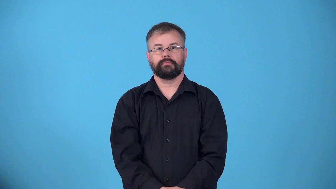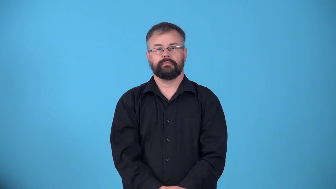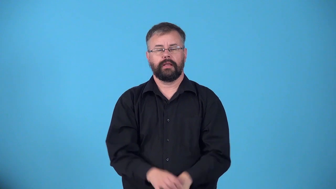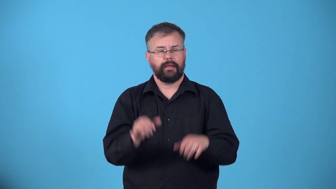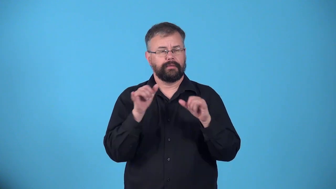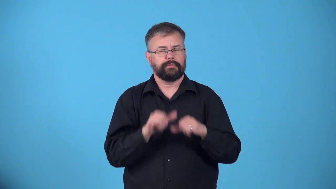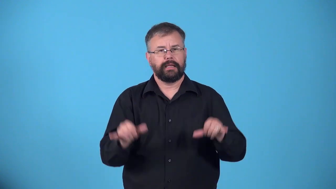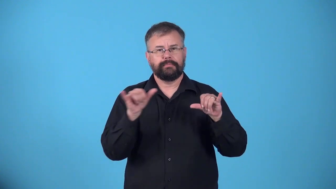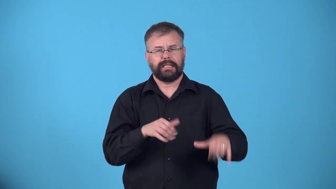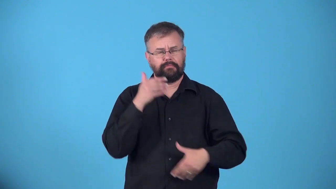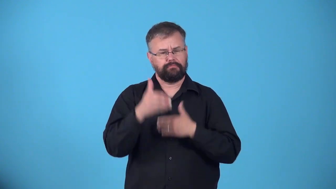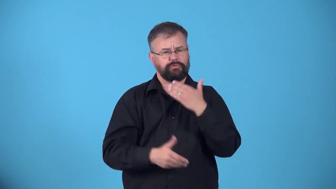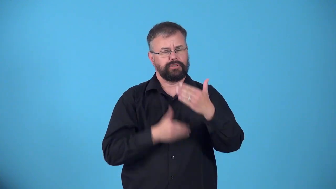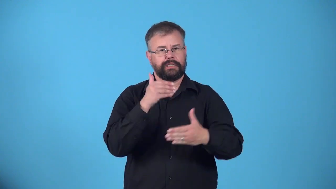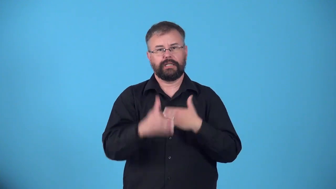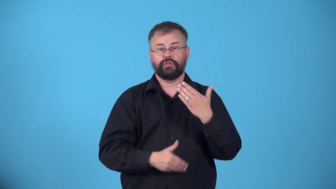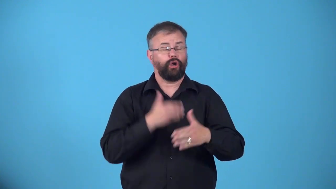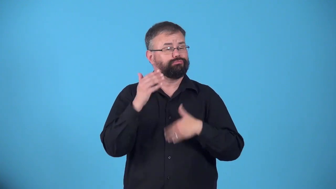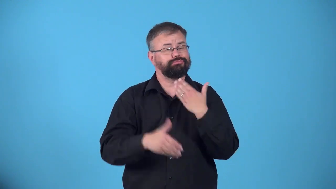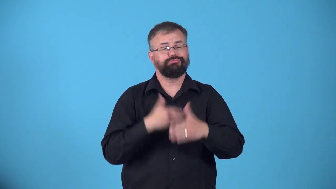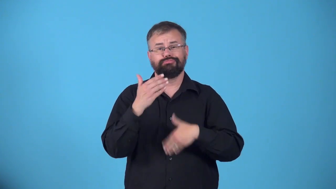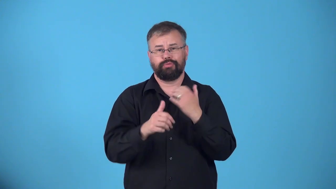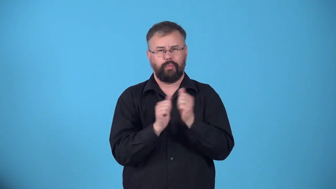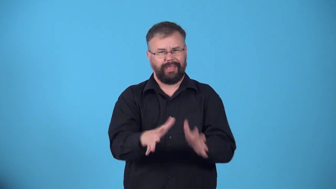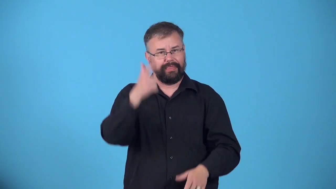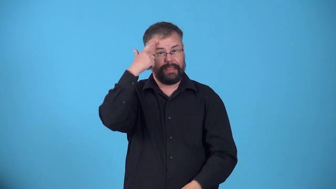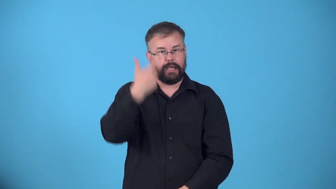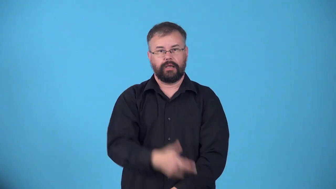lockstep procedure